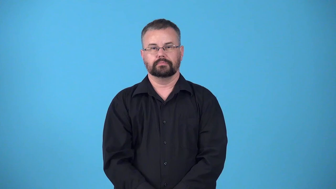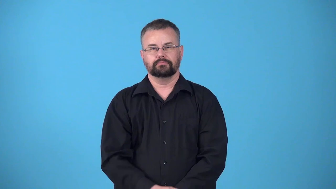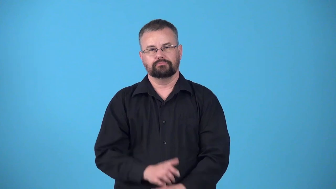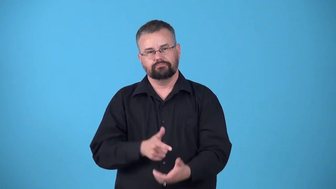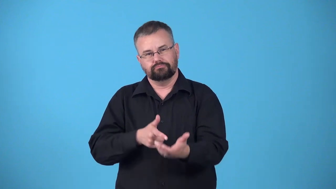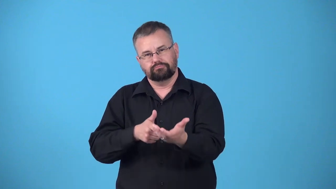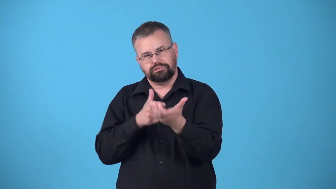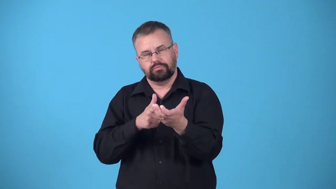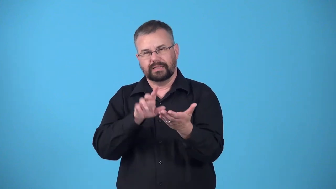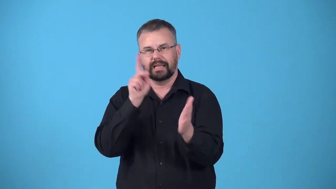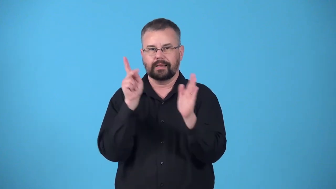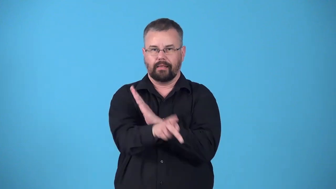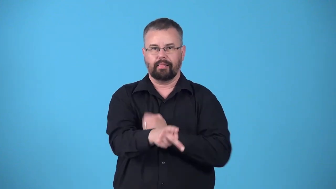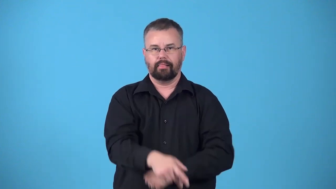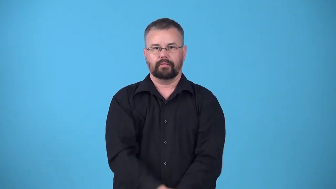blow away